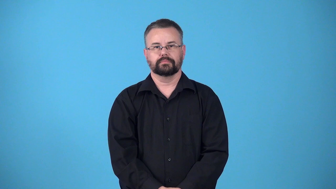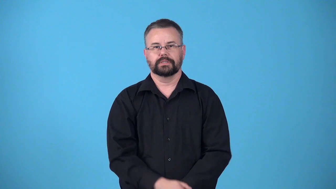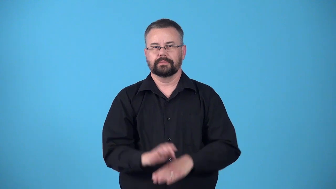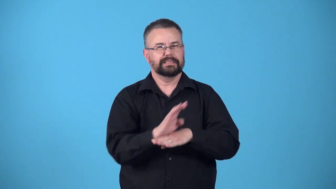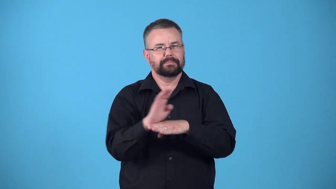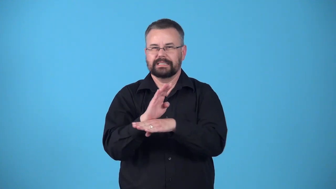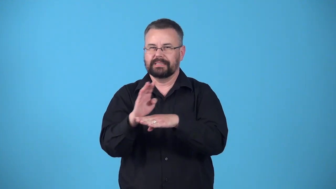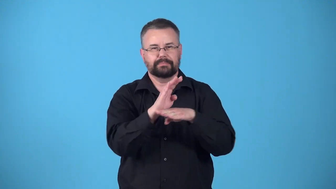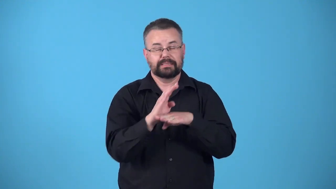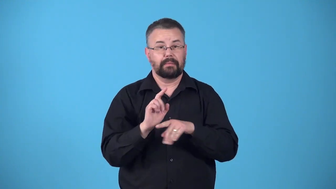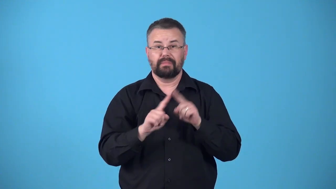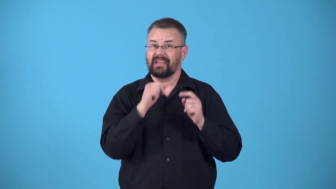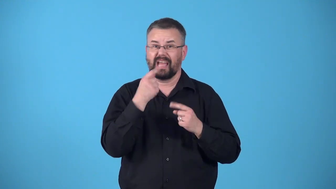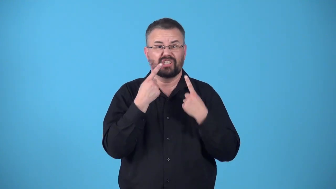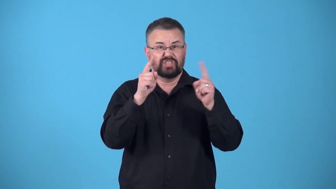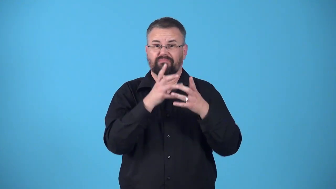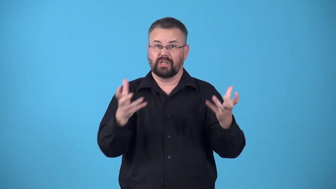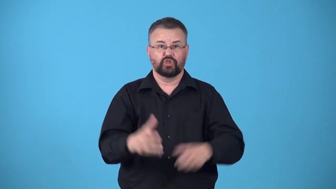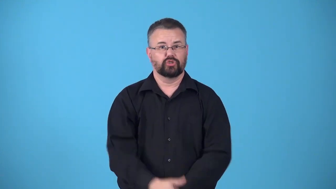chase your tail